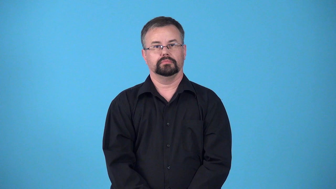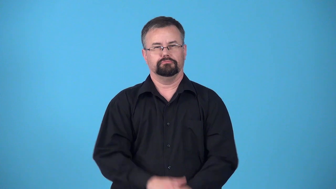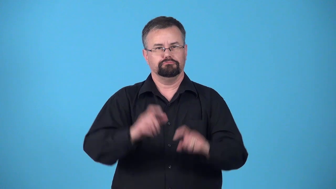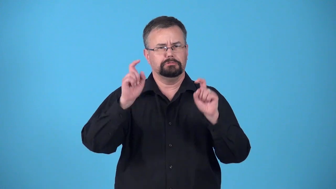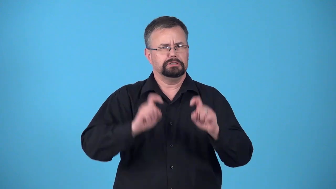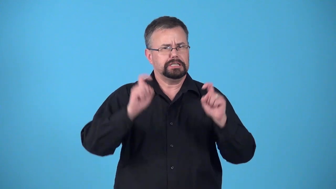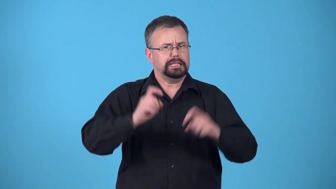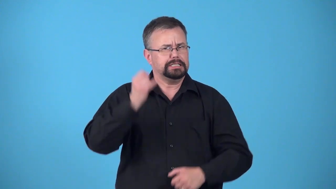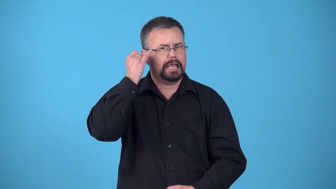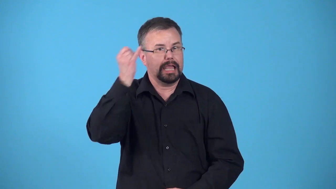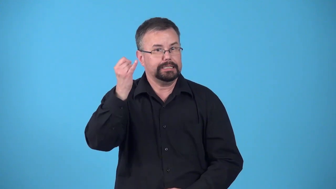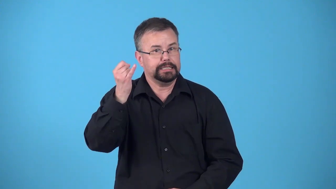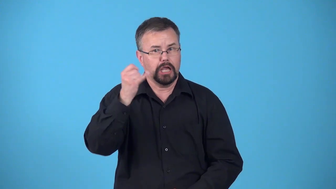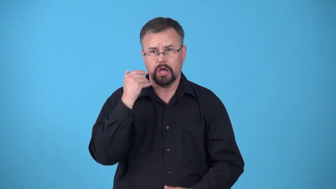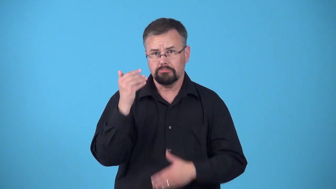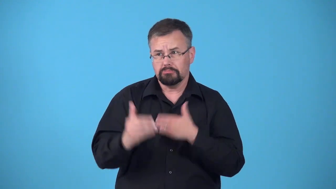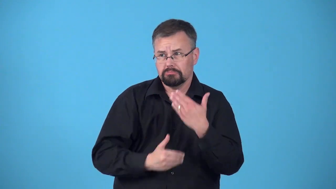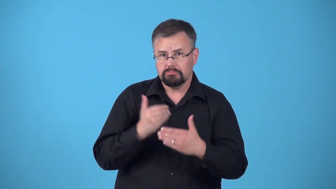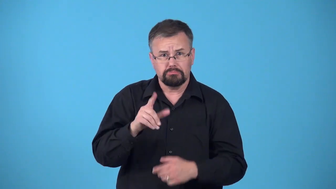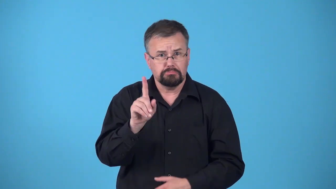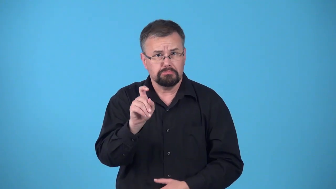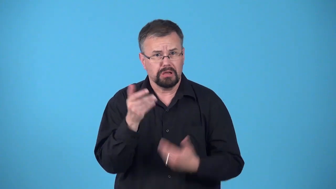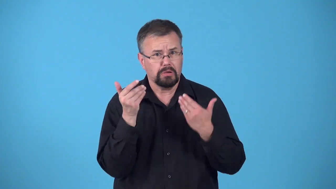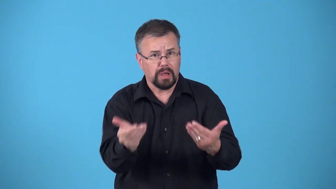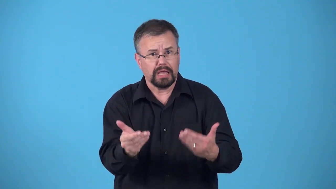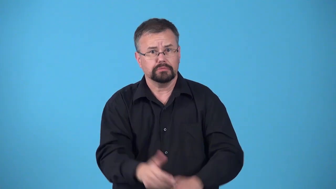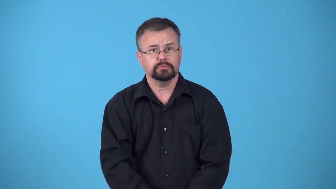test the waters